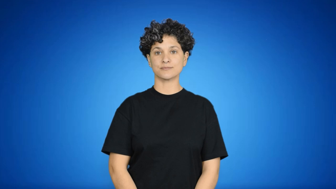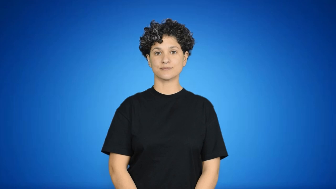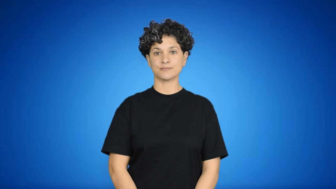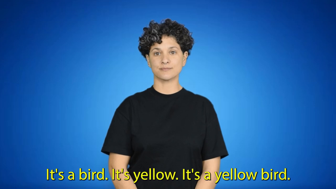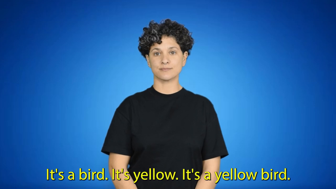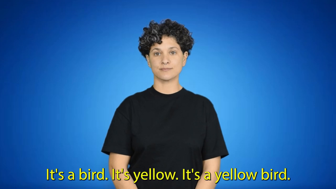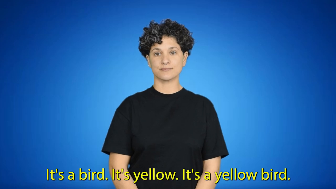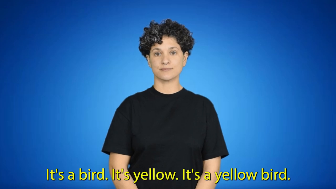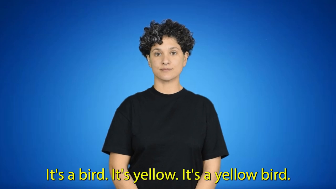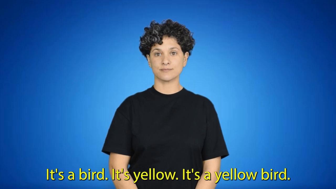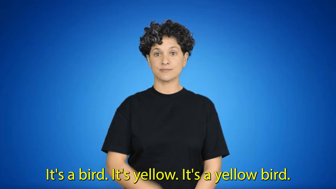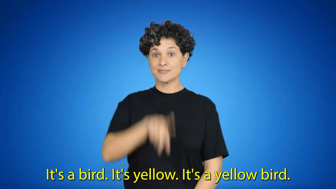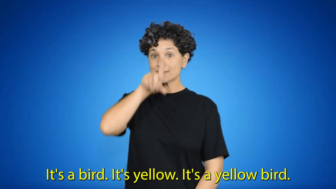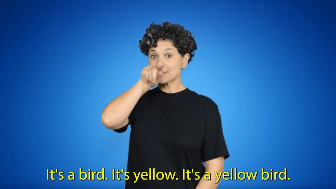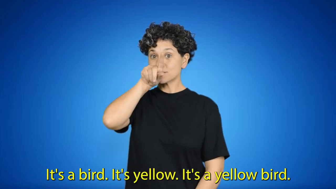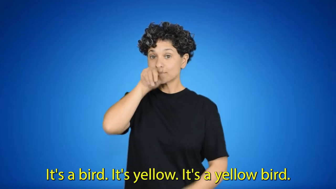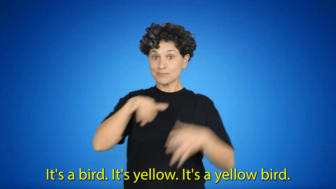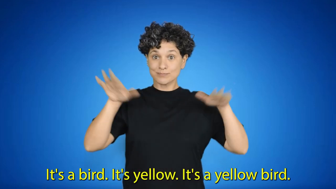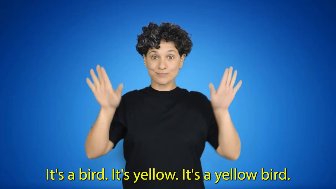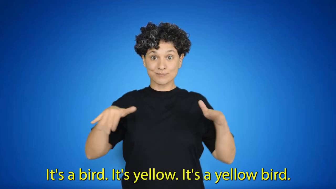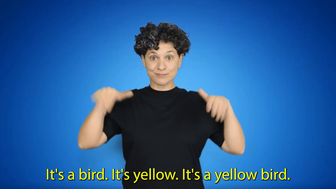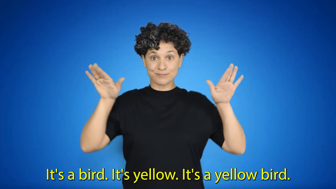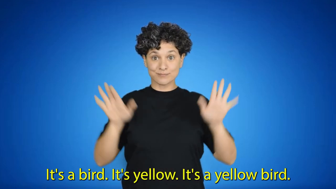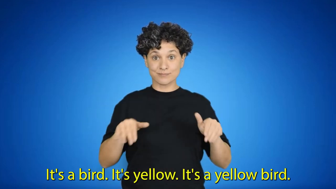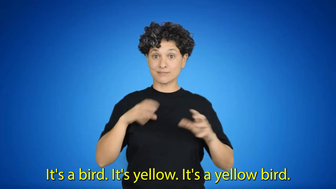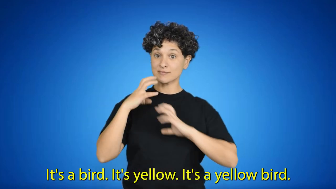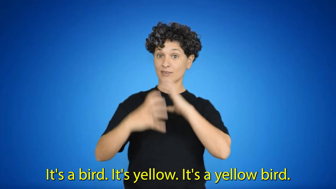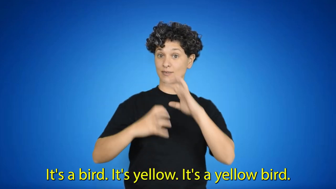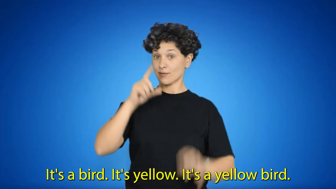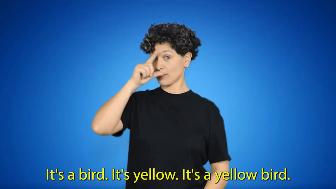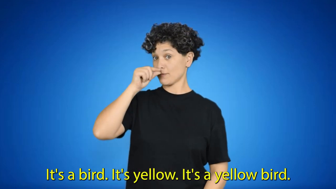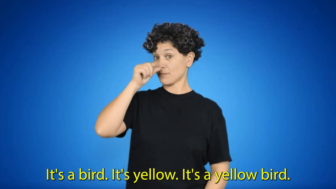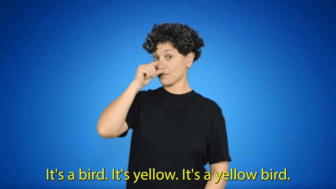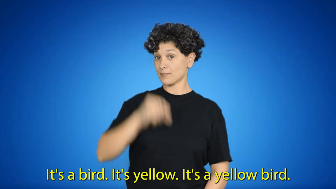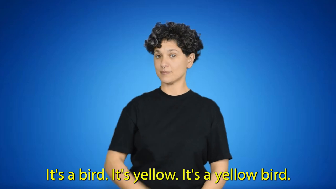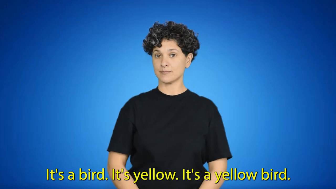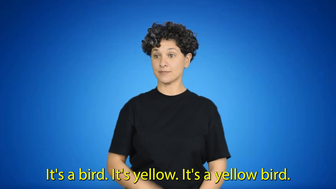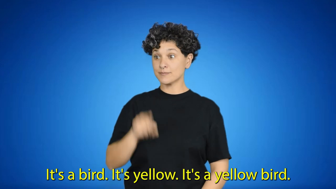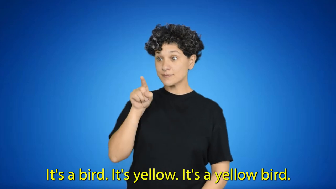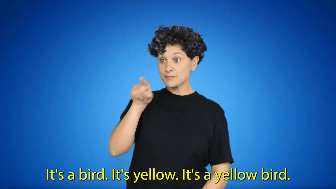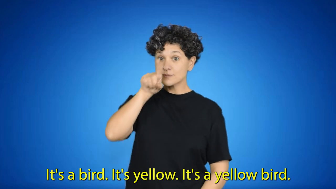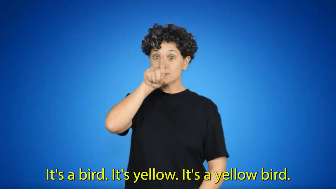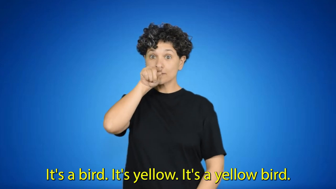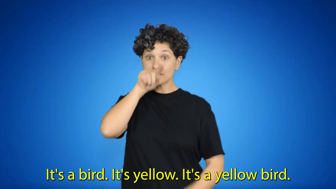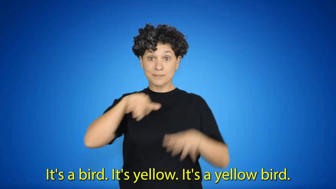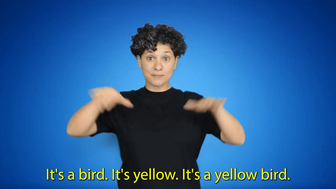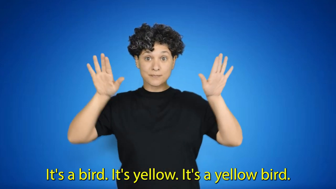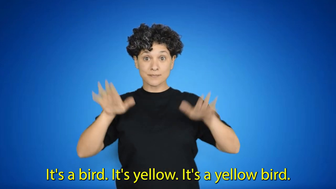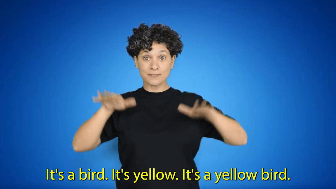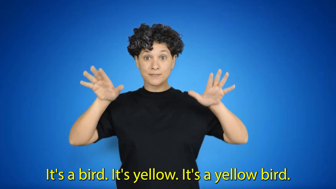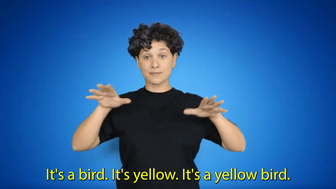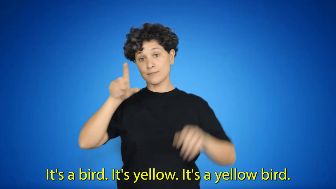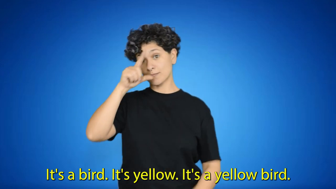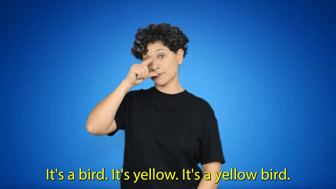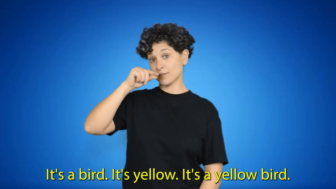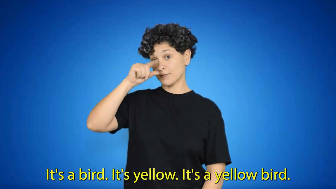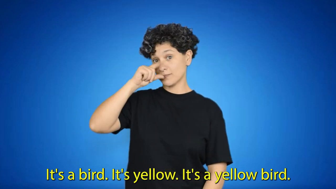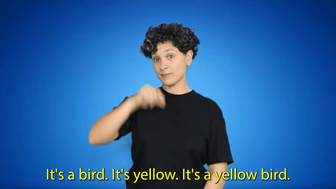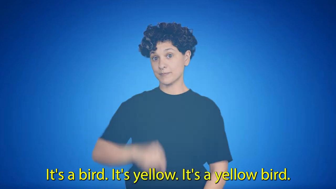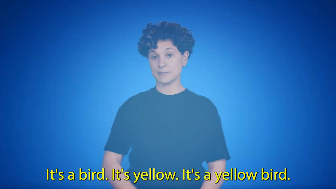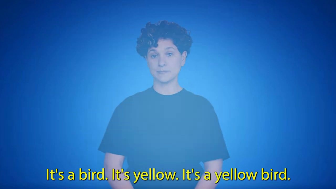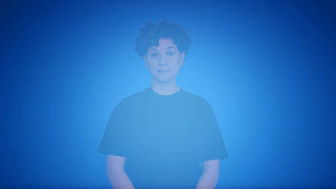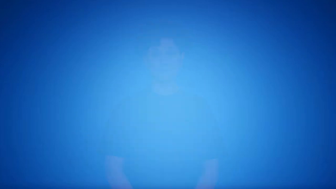It's a yellow bird